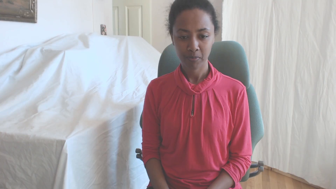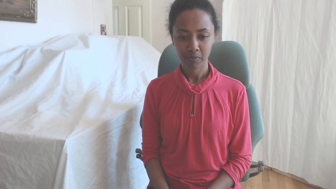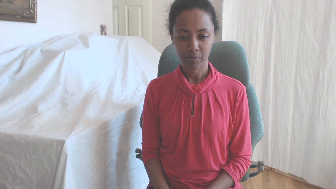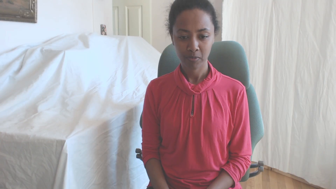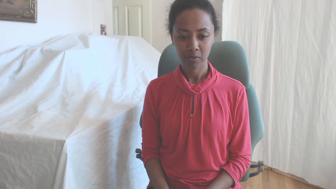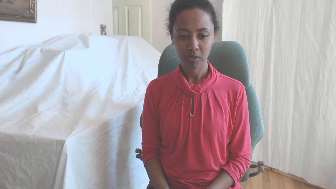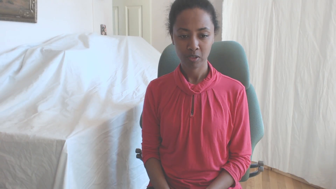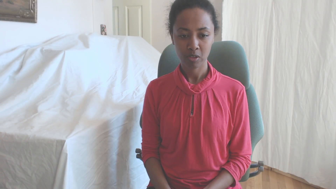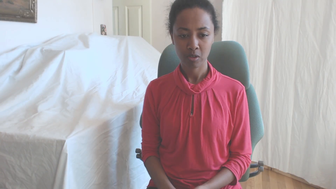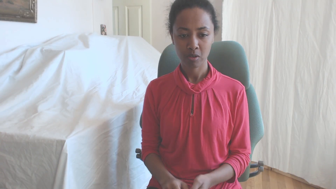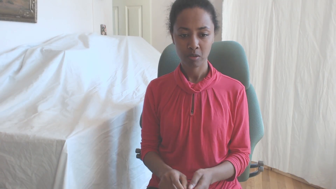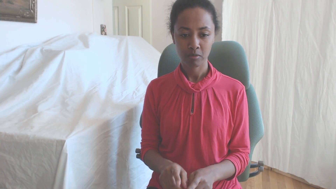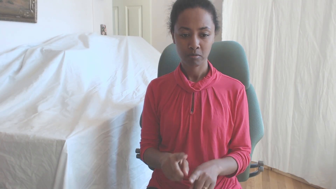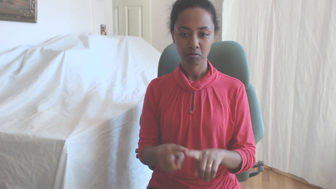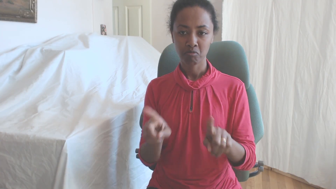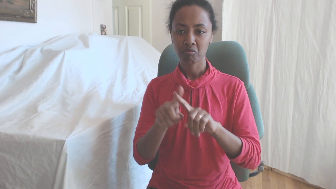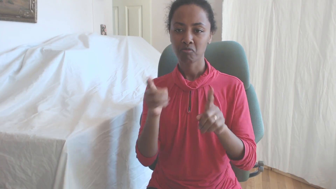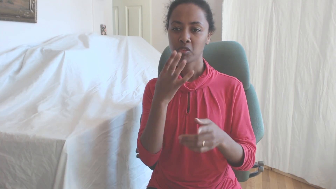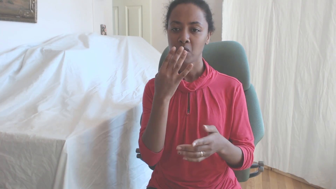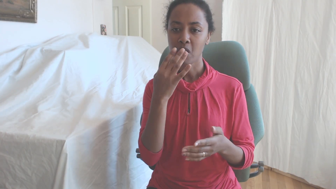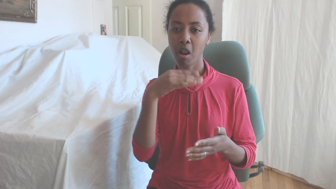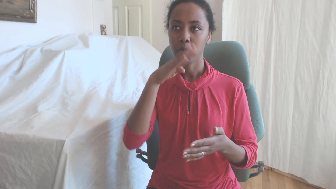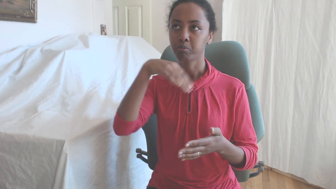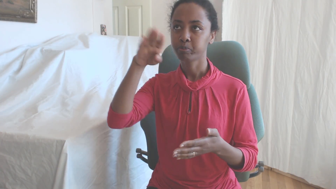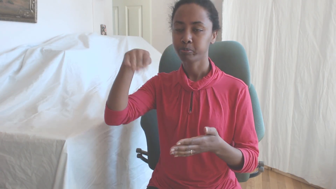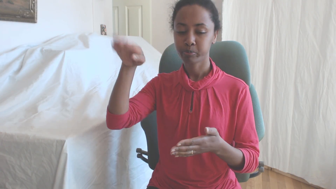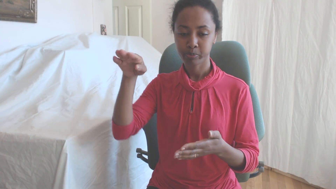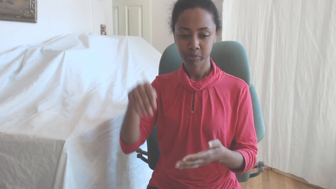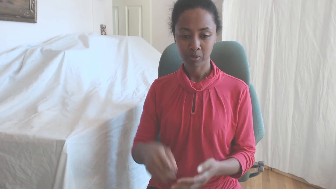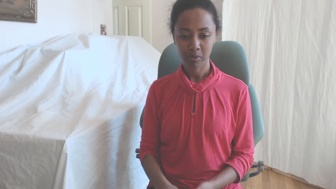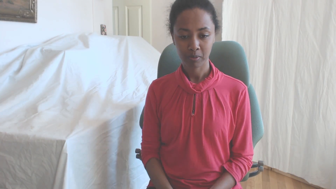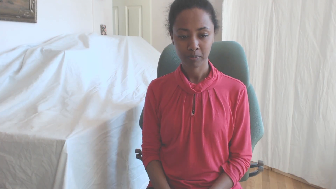paint